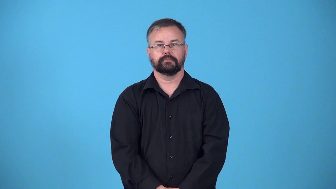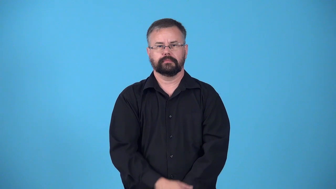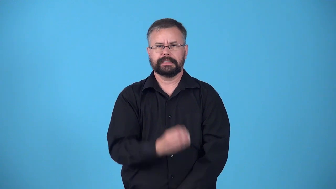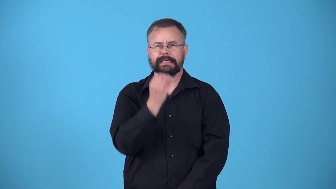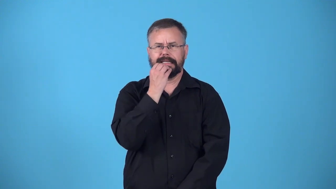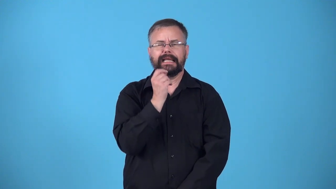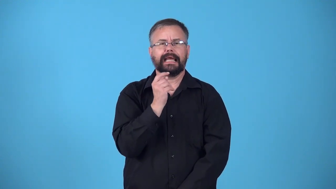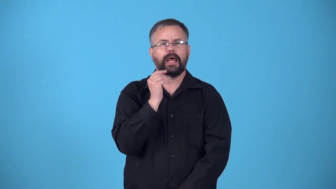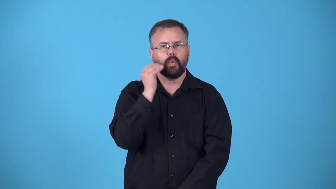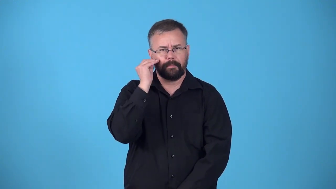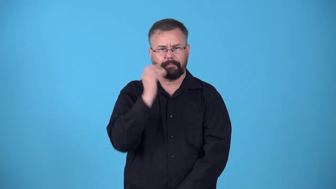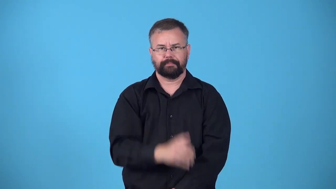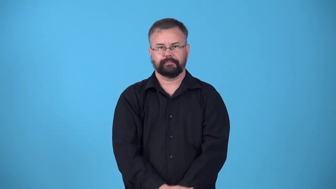eat in